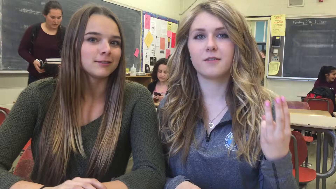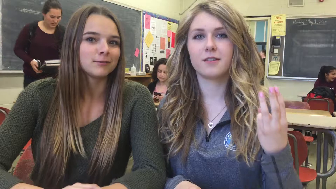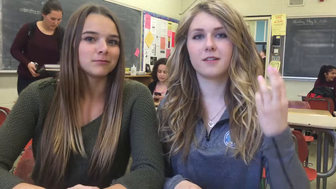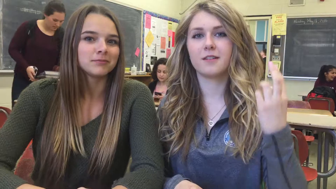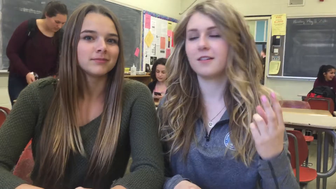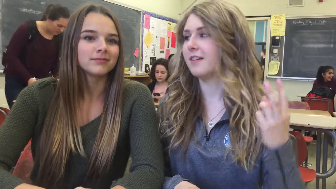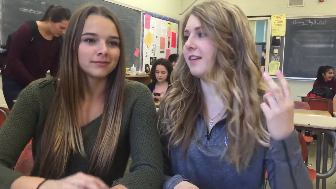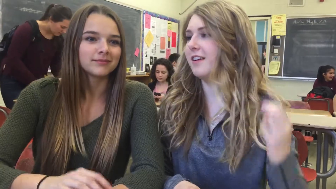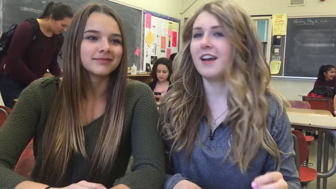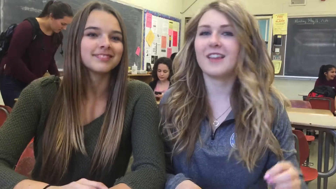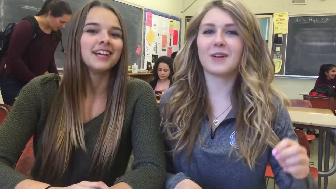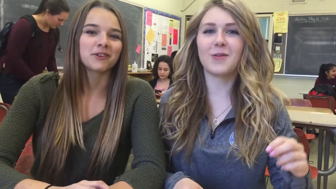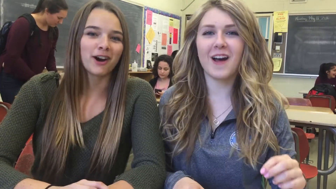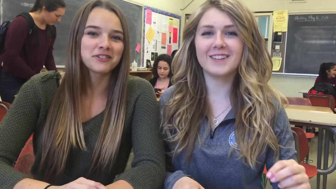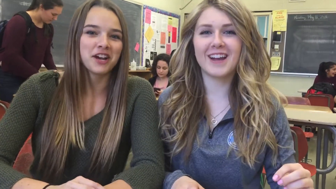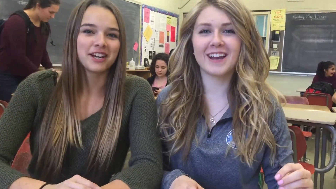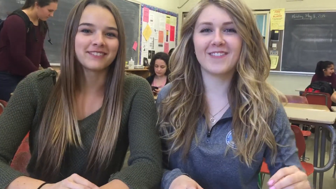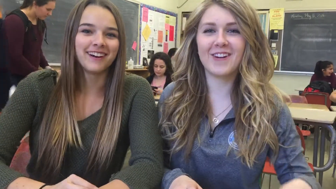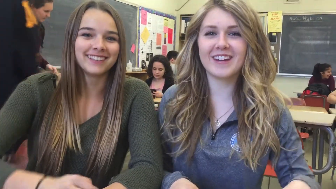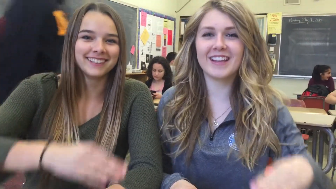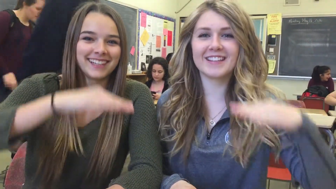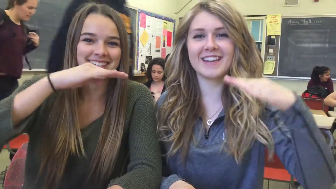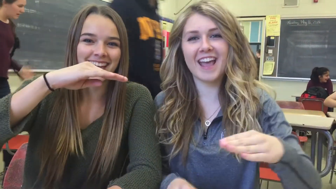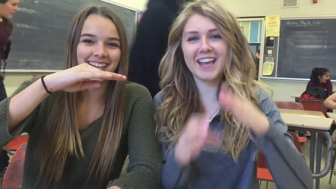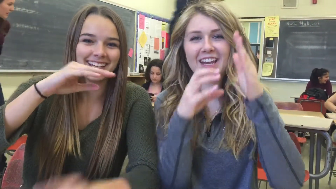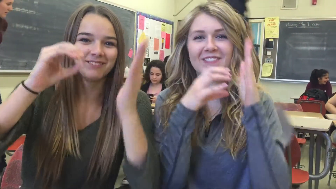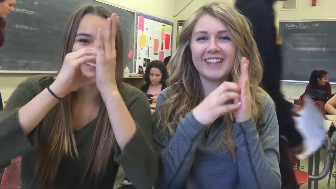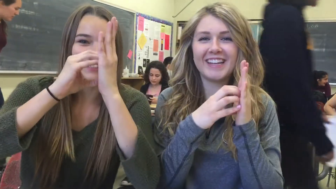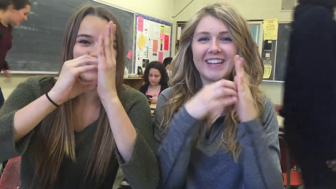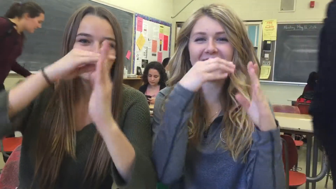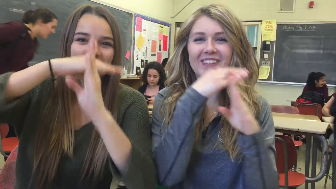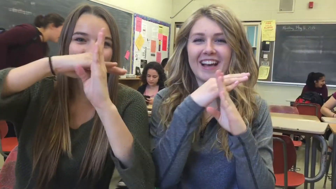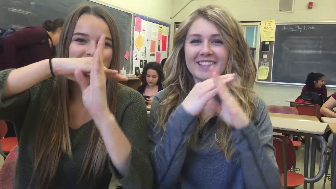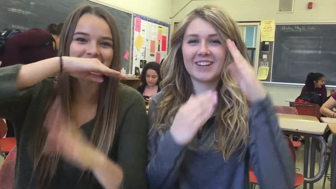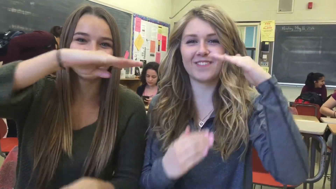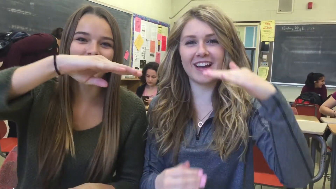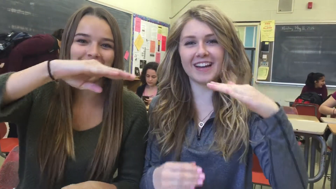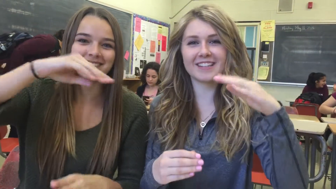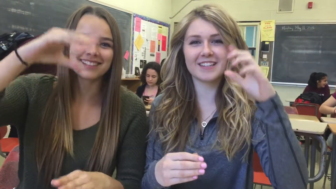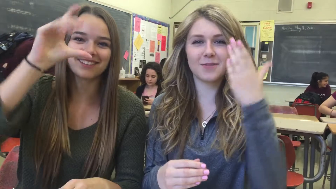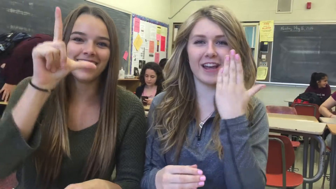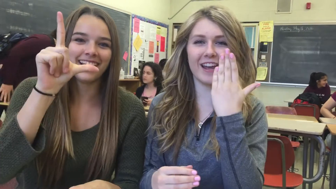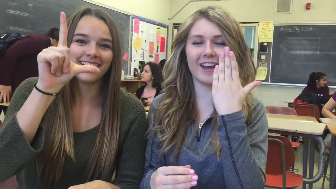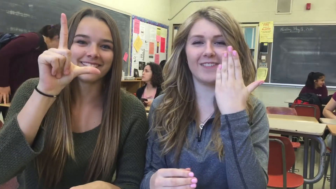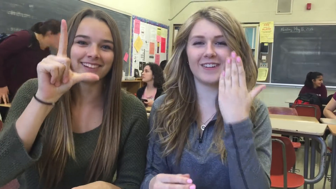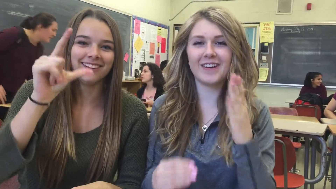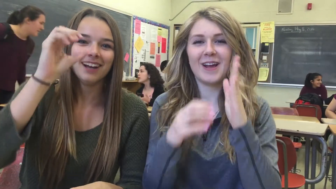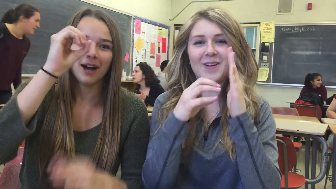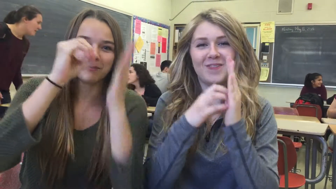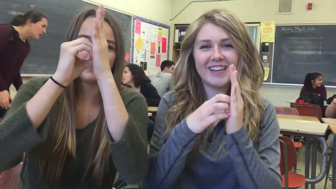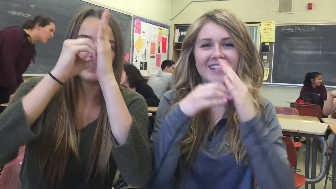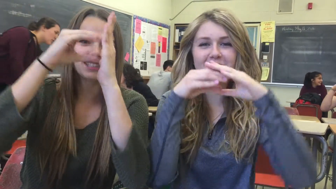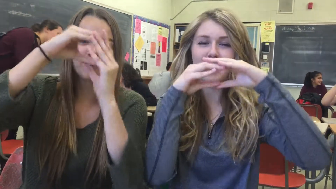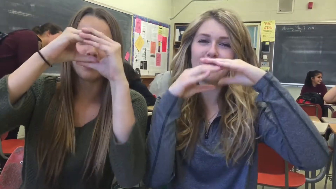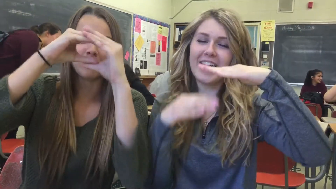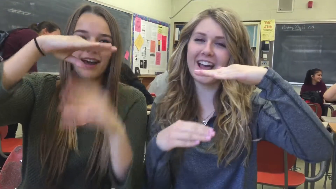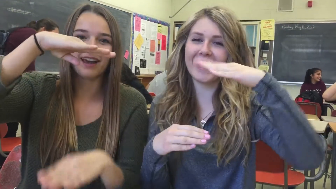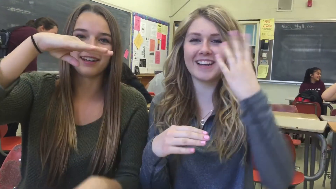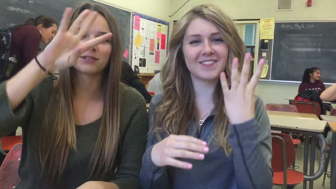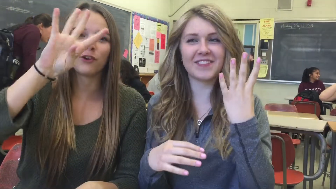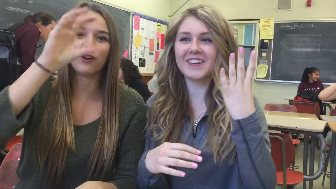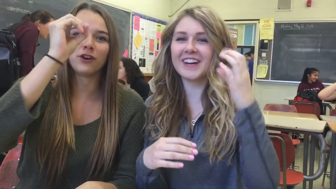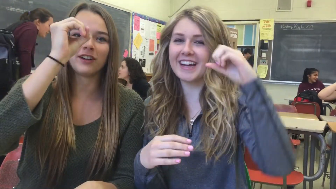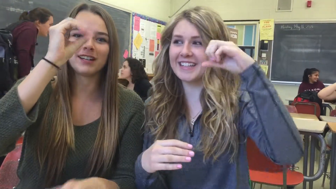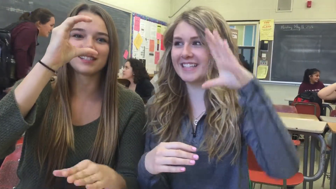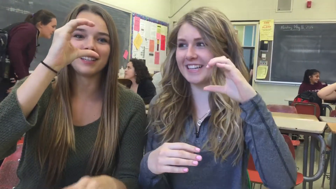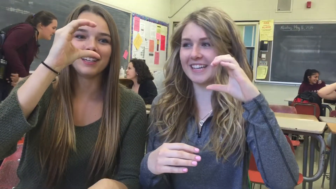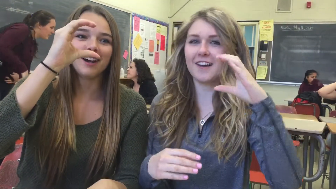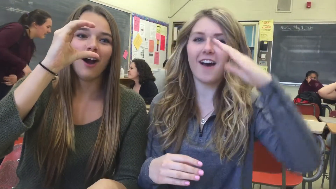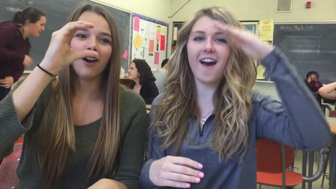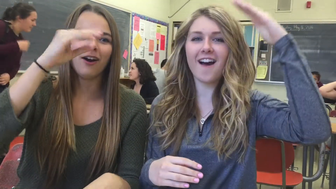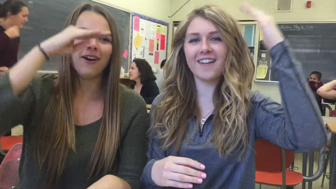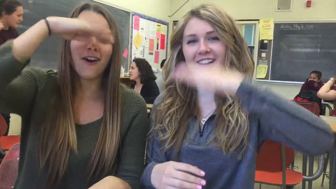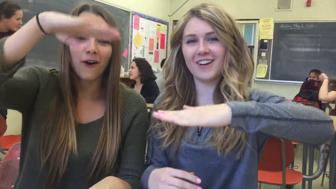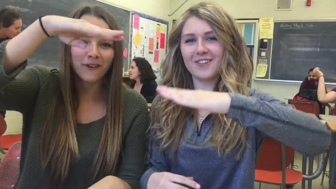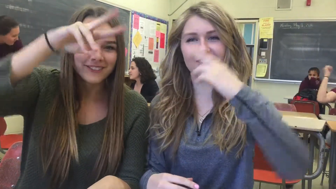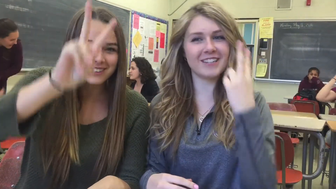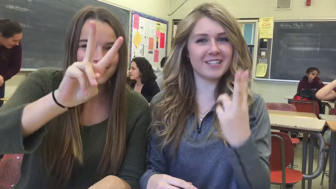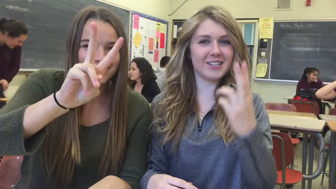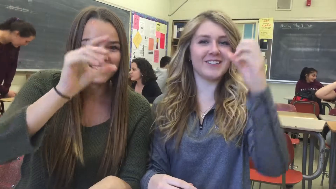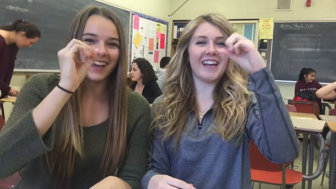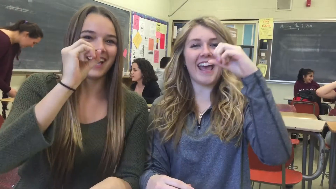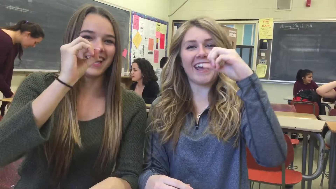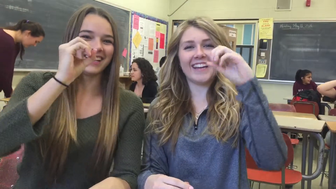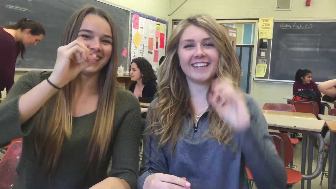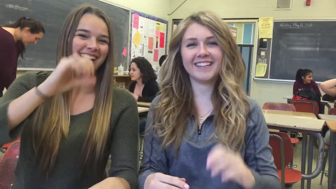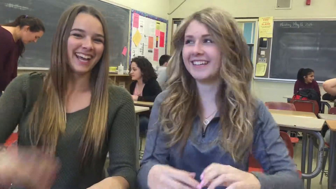Quadratic formula